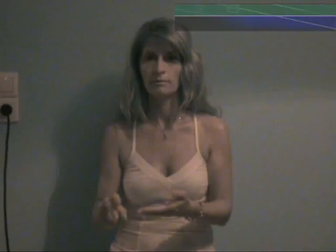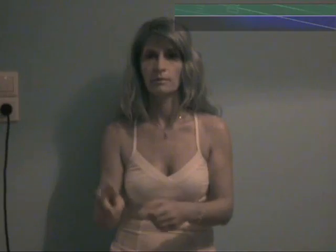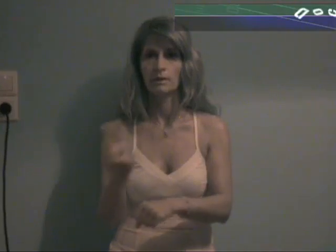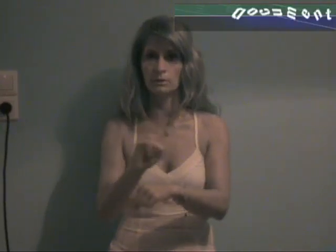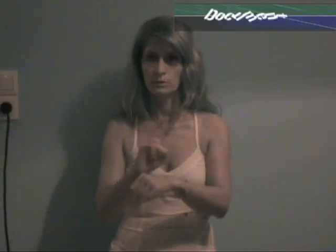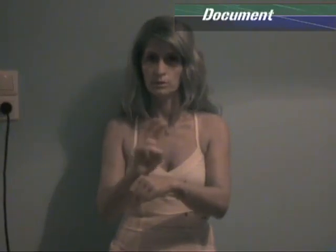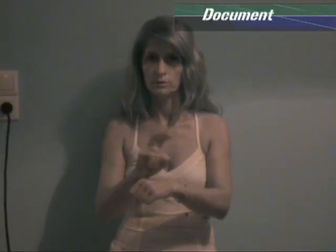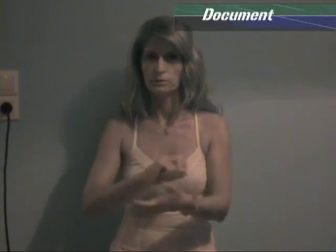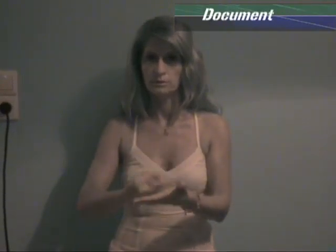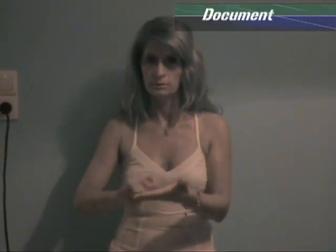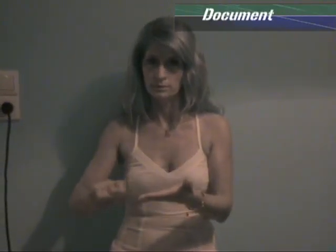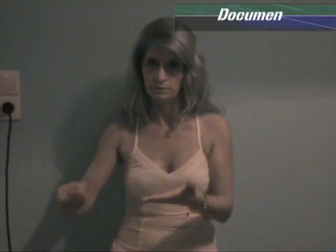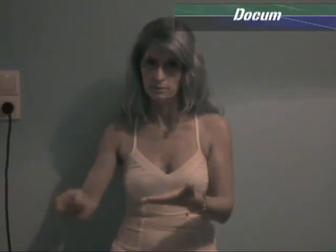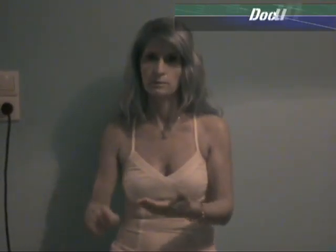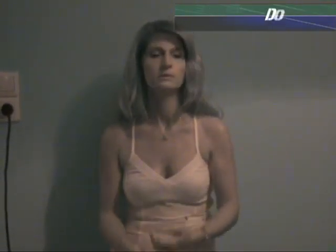Document